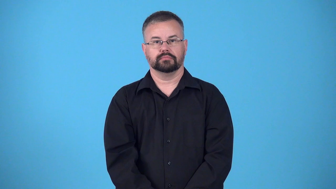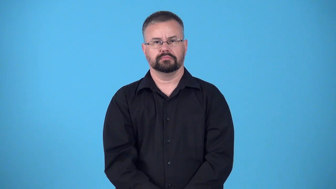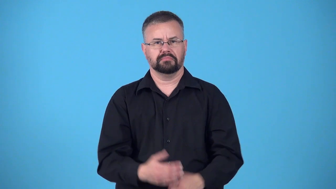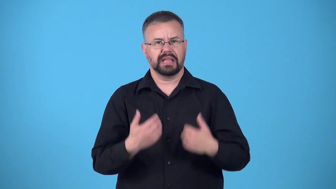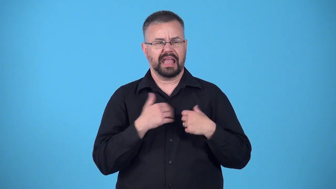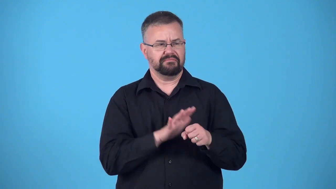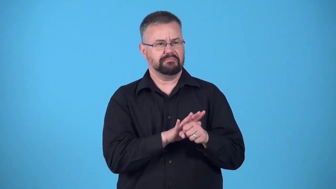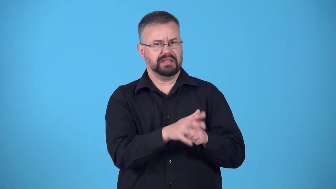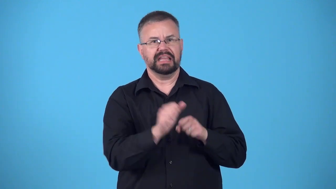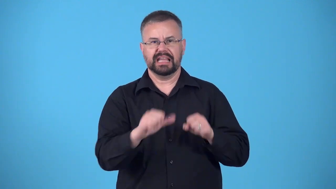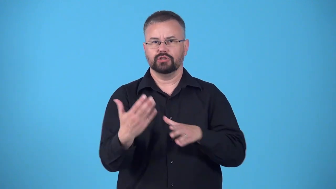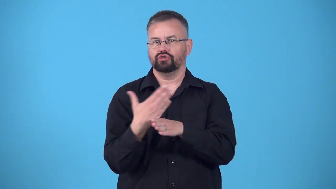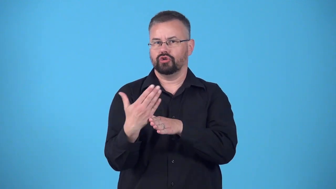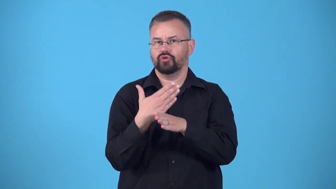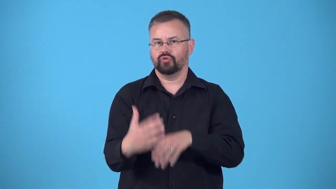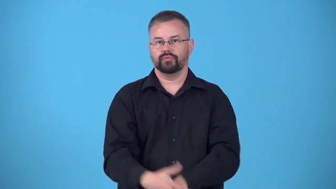spare